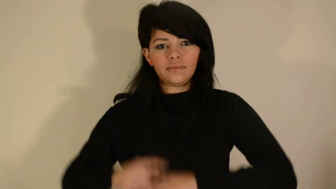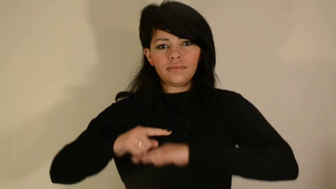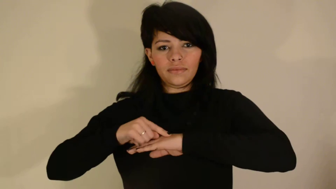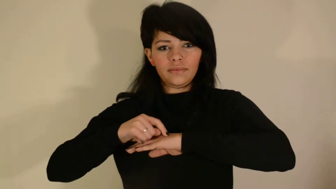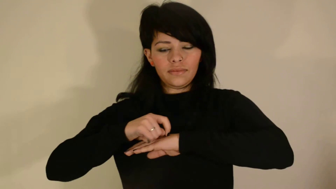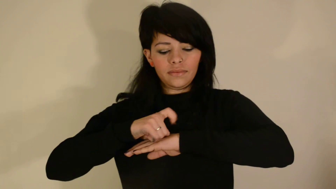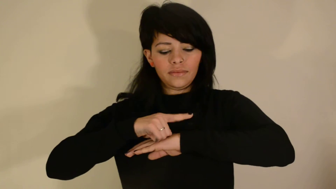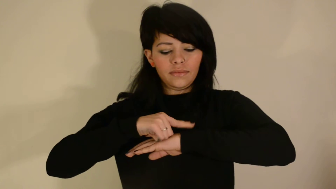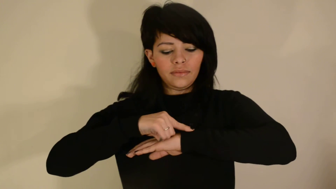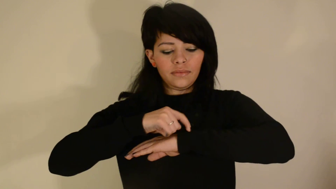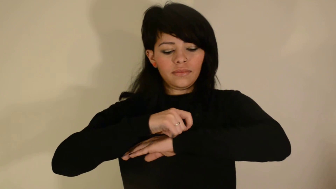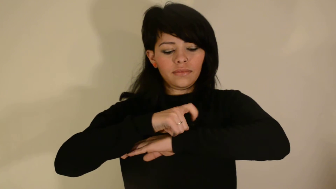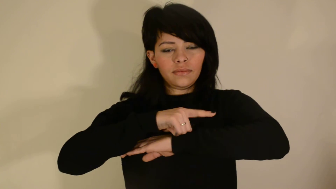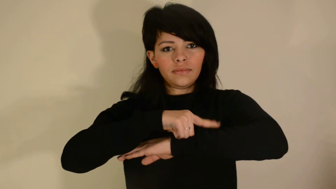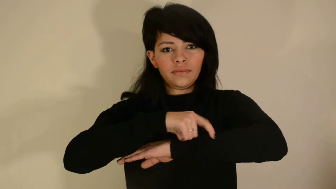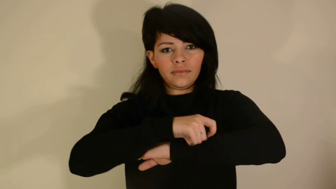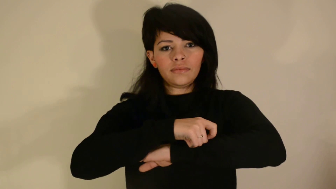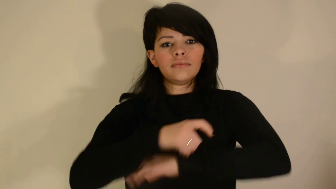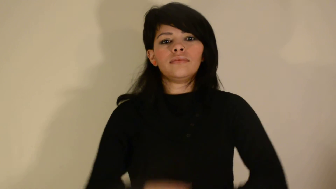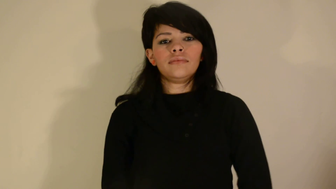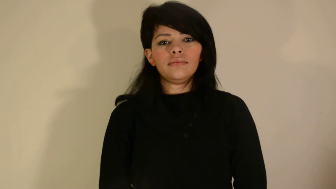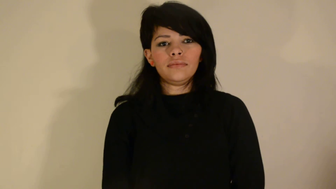worm